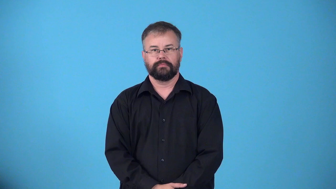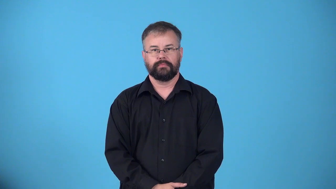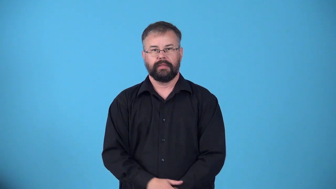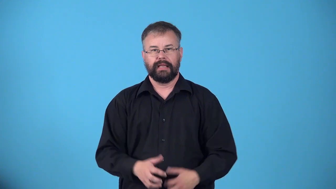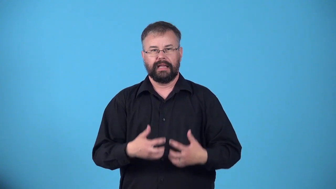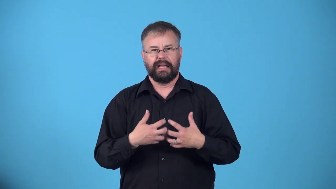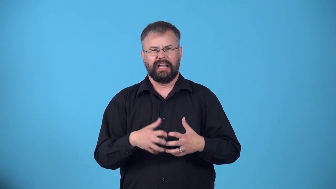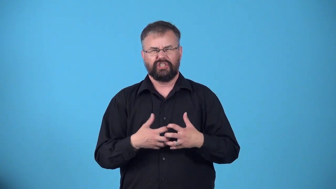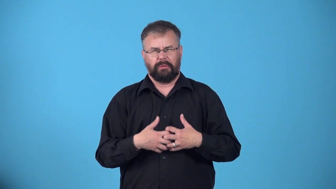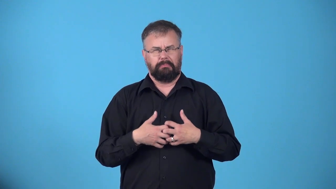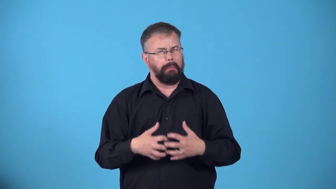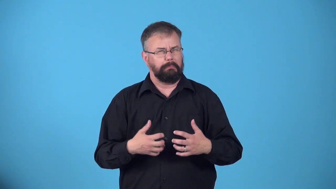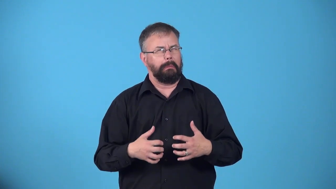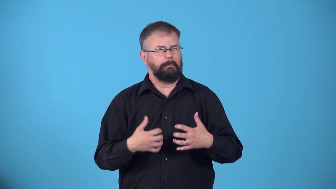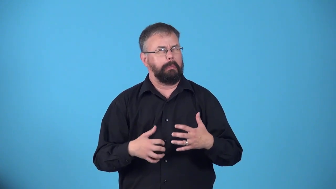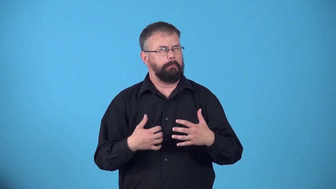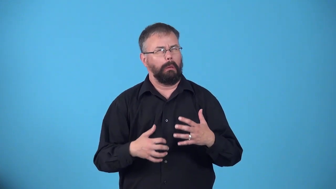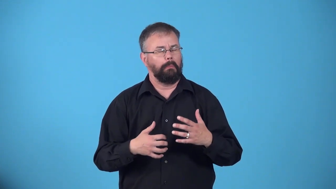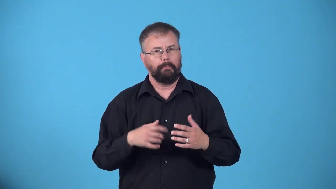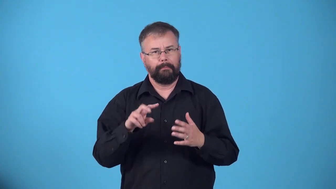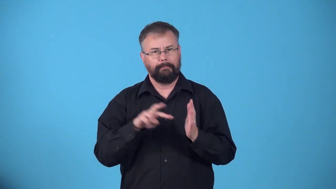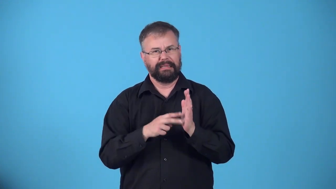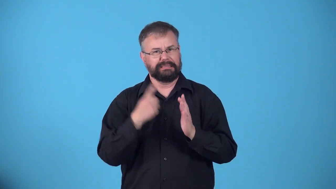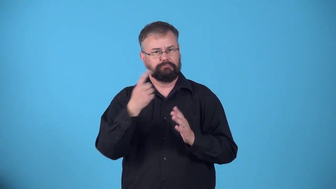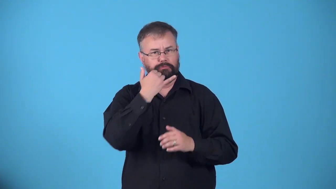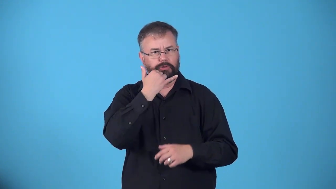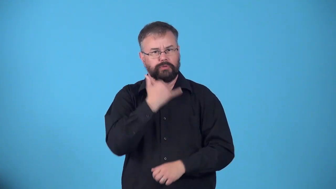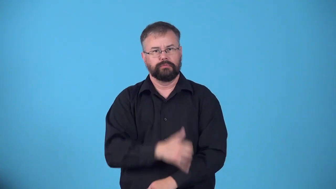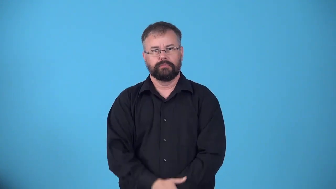knock,ping